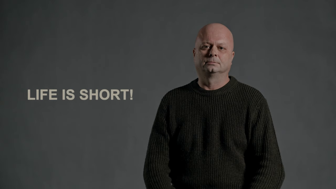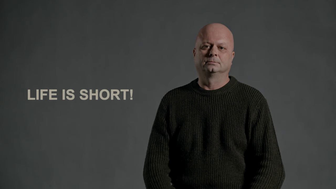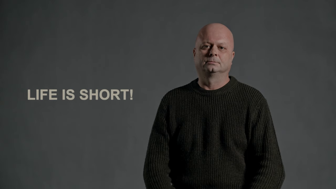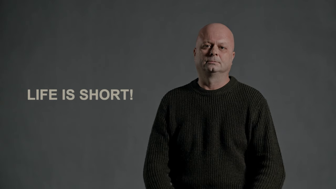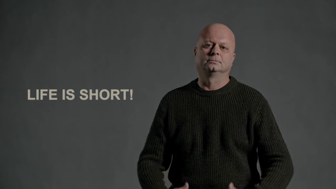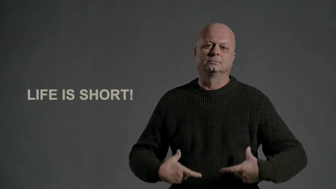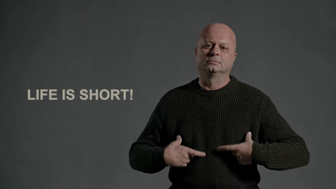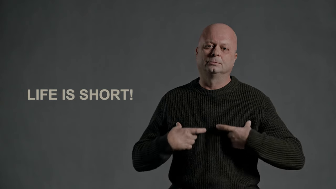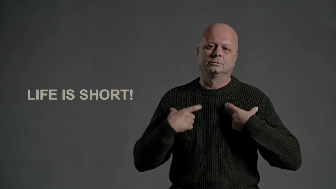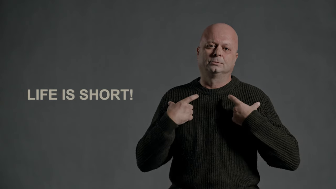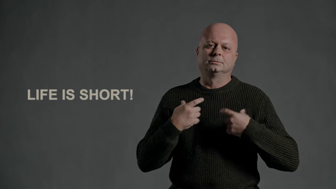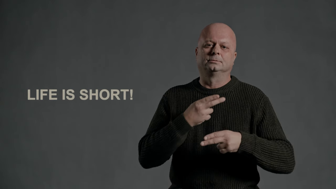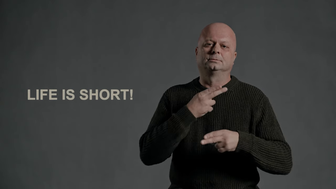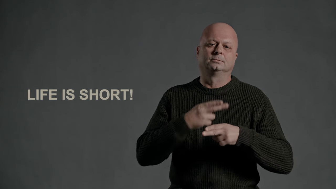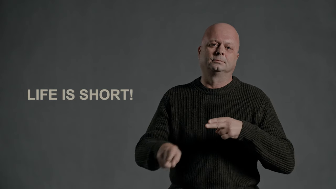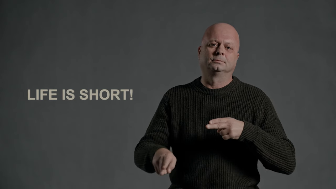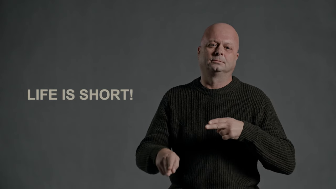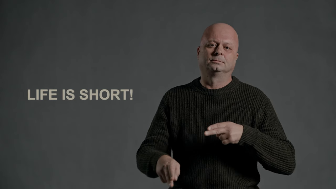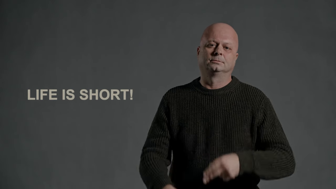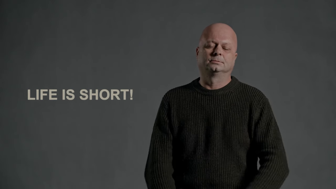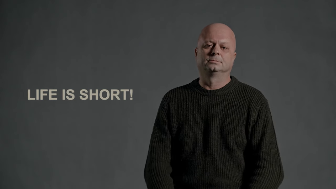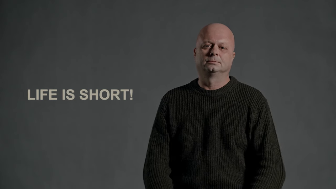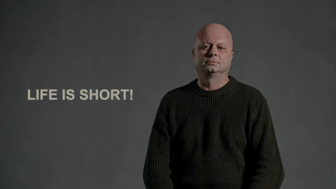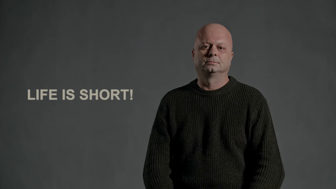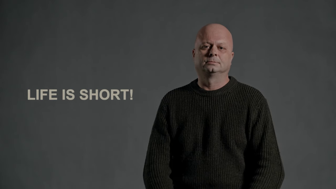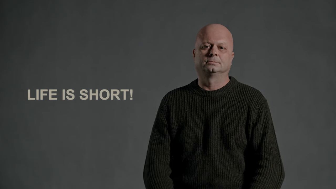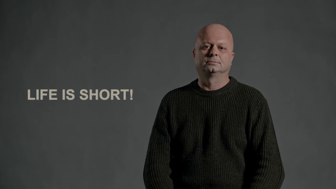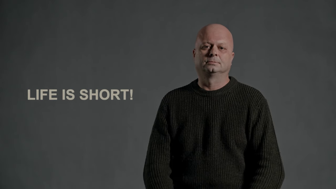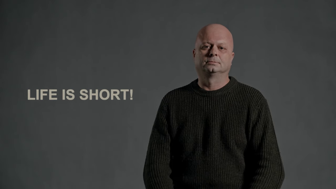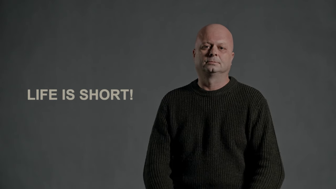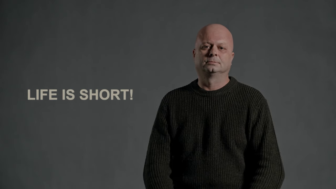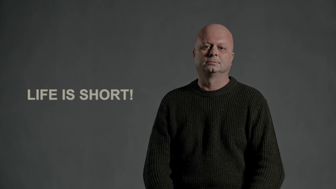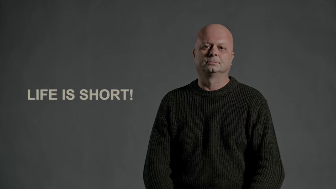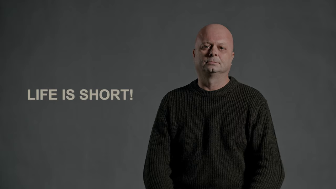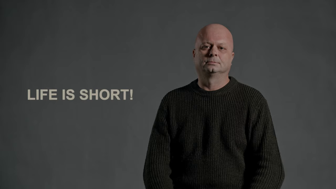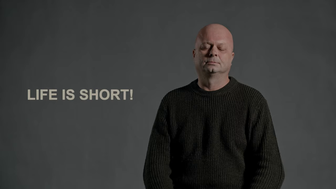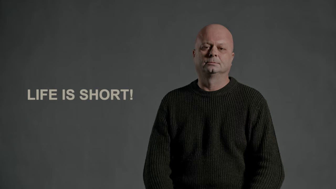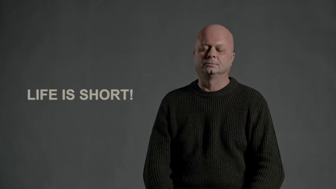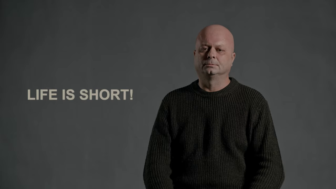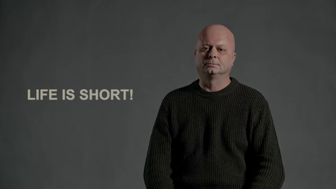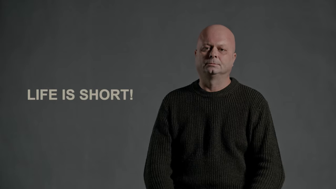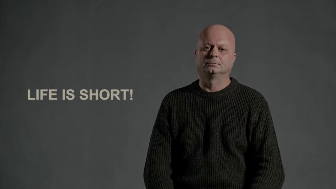Life is Short